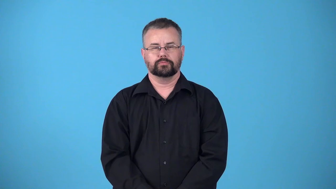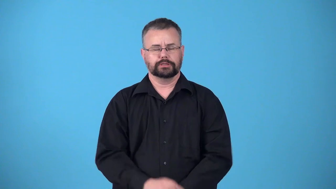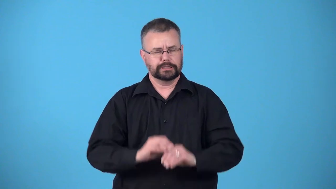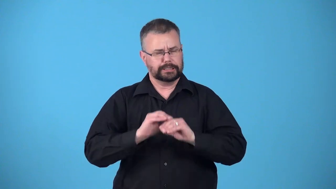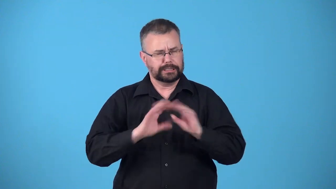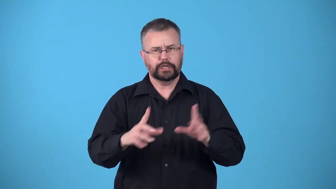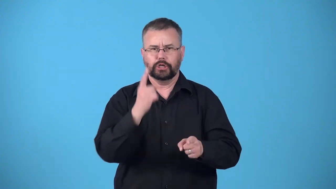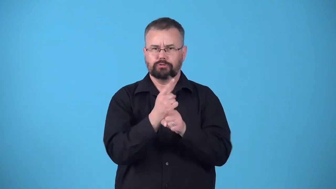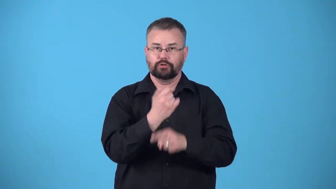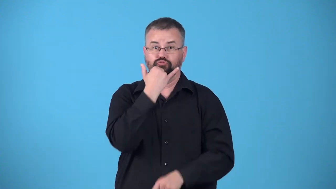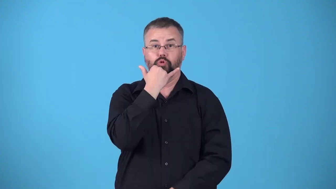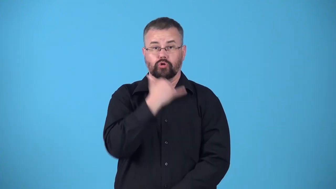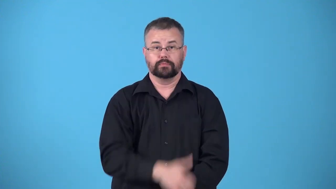black and white